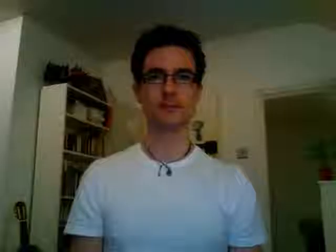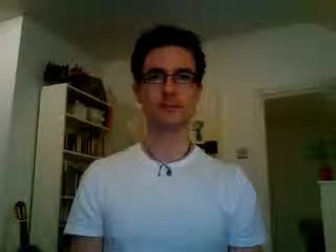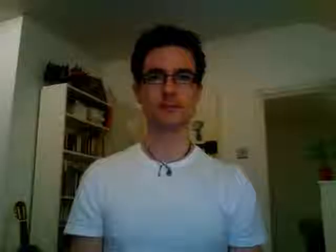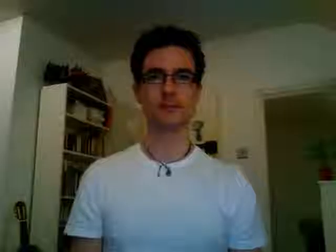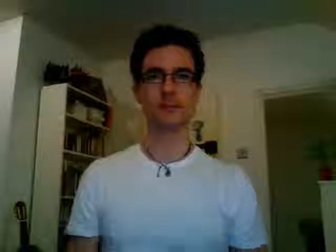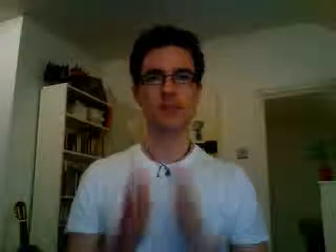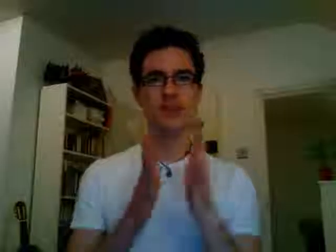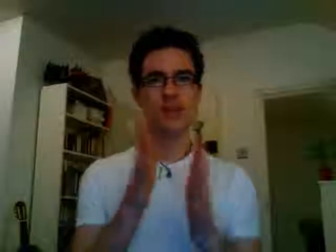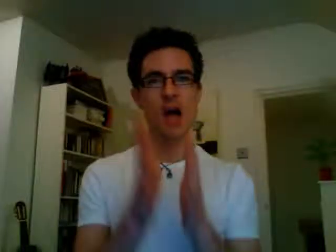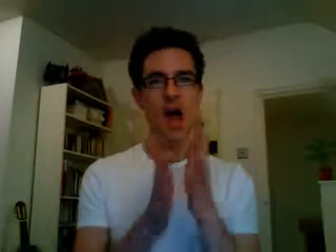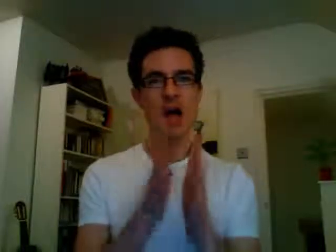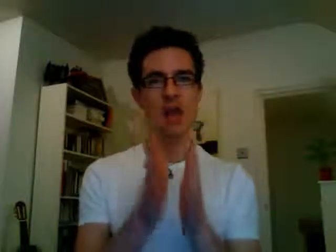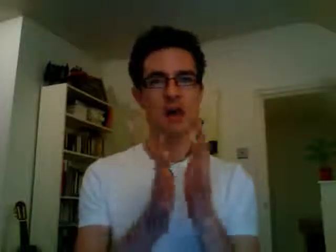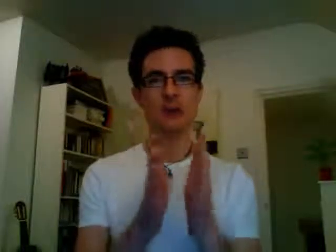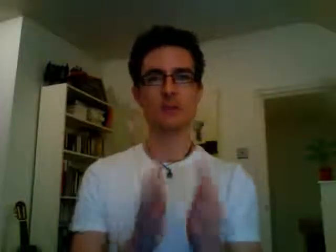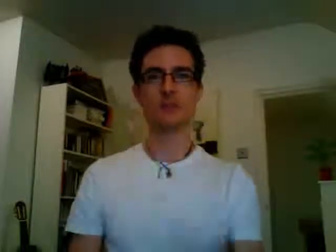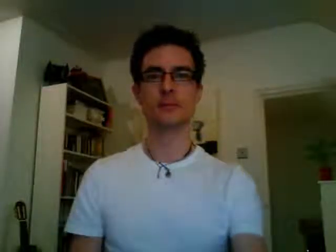sign